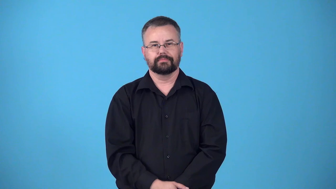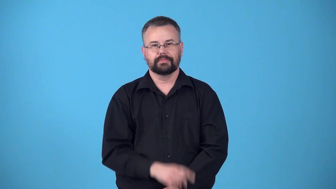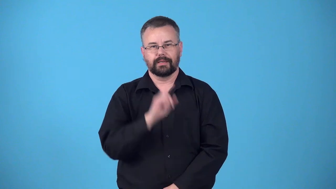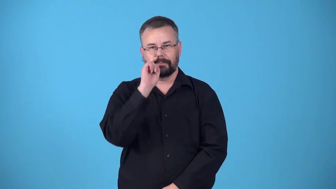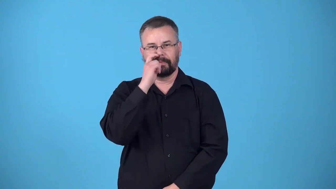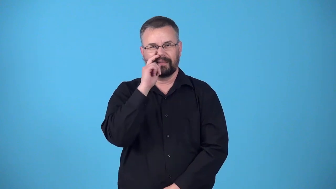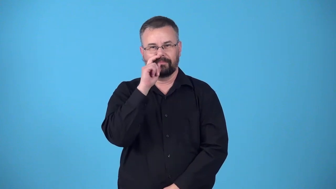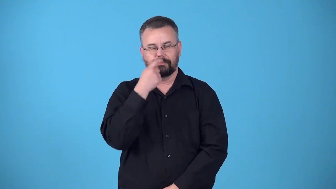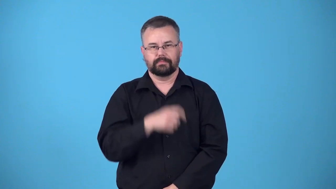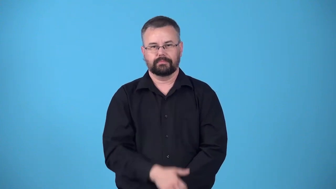dig for gold